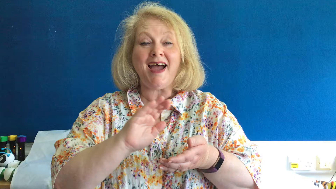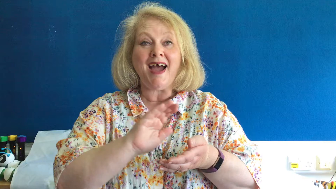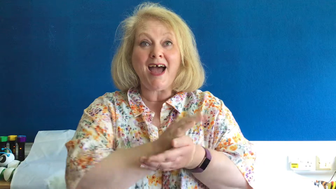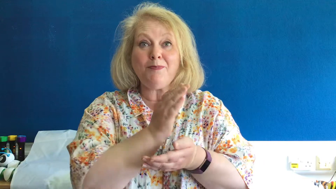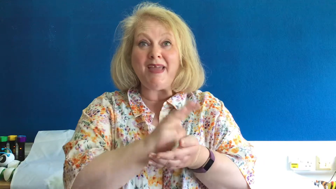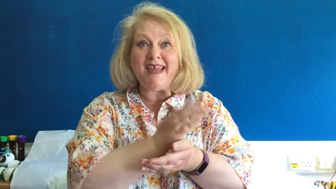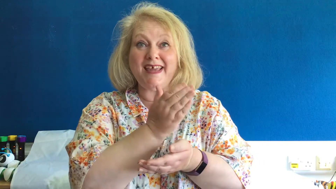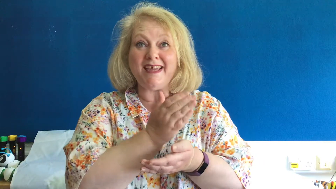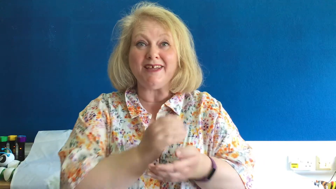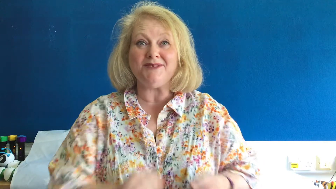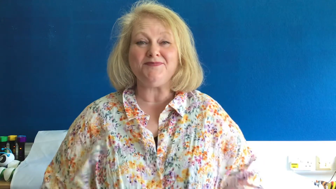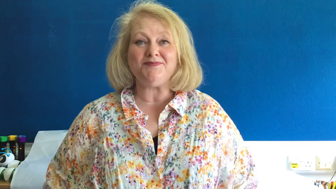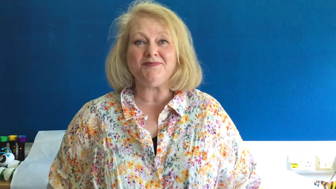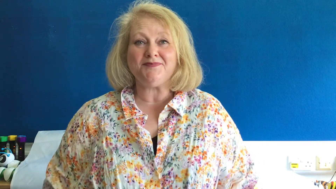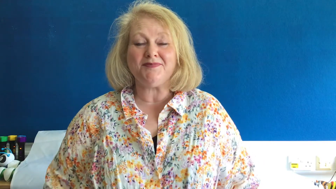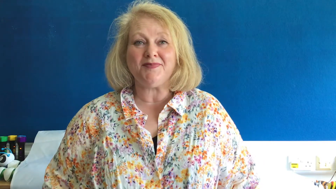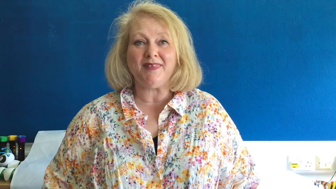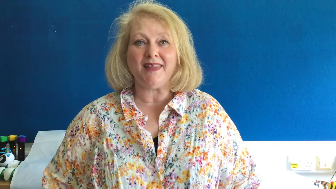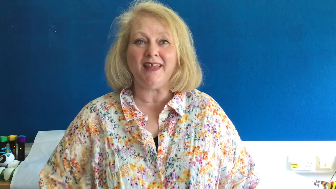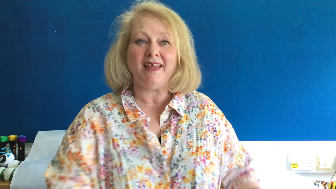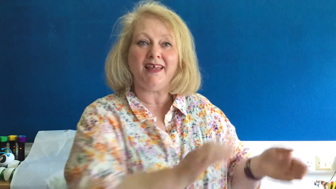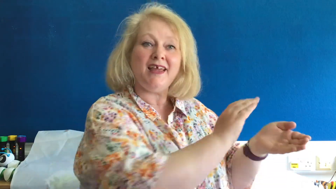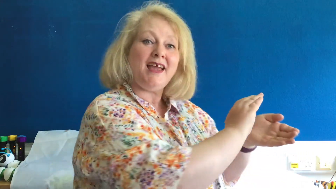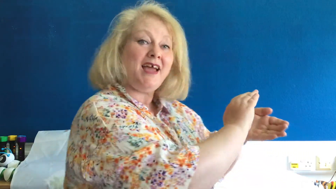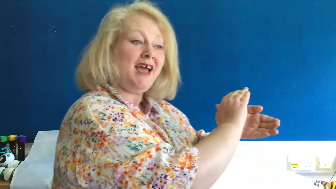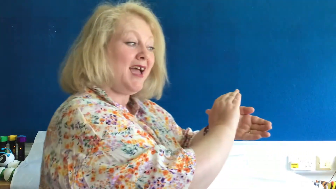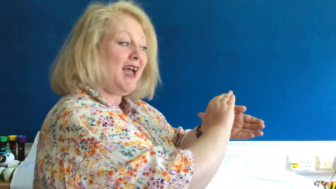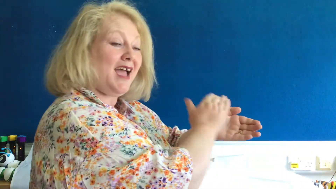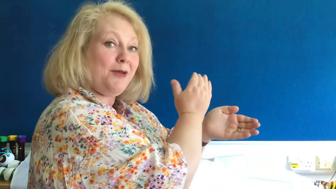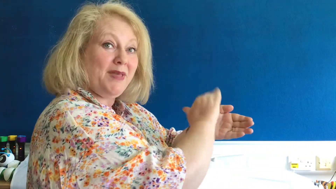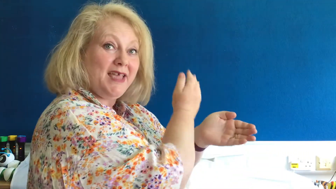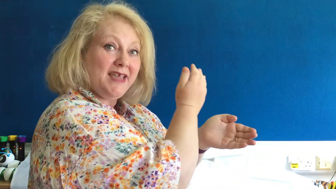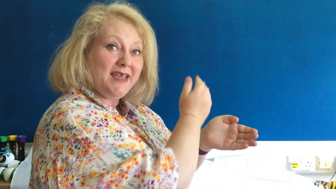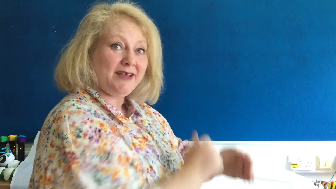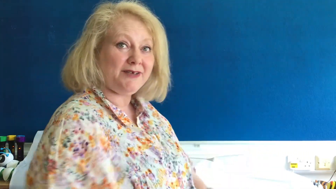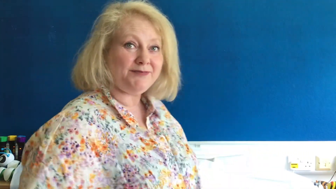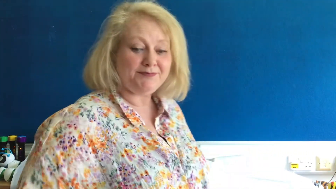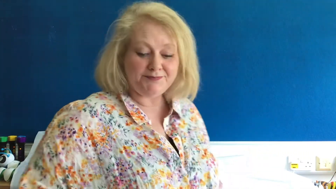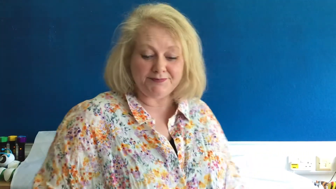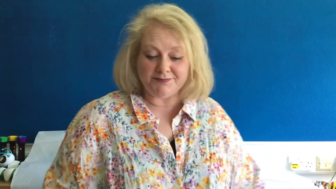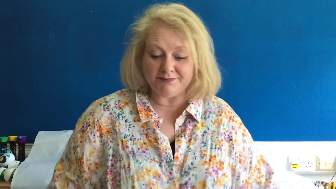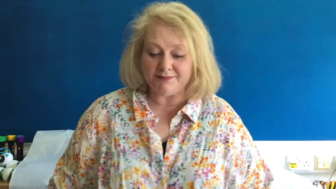Happy